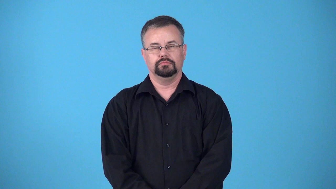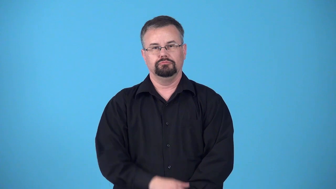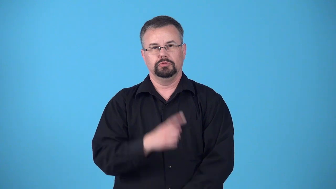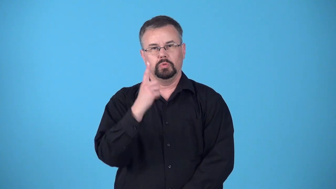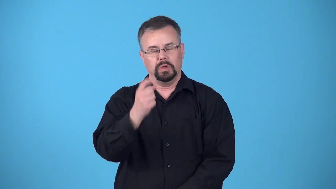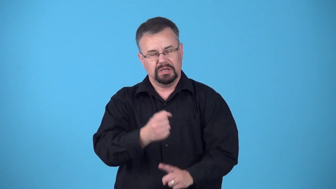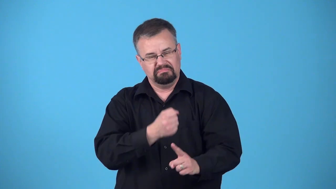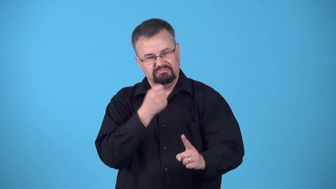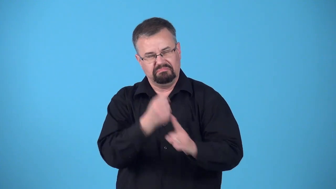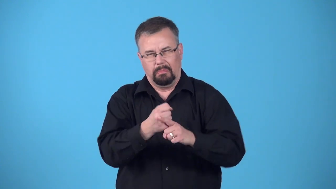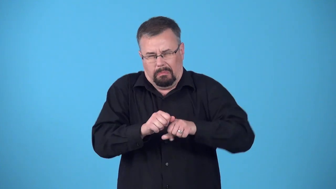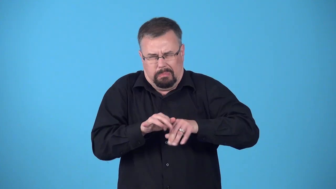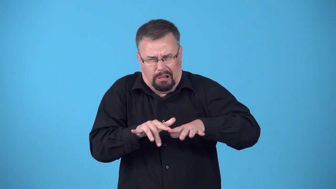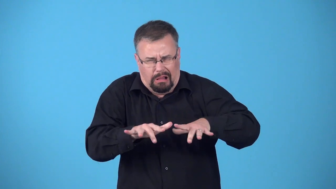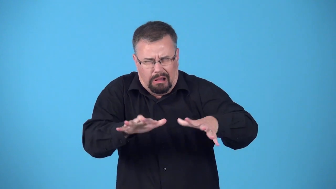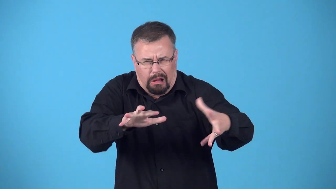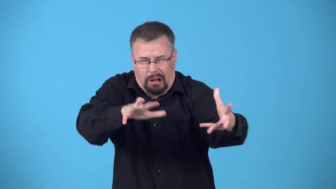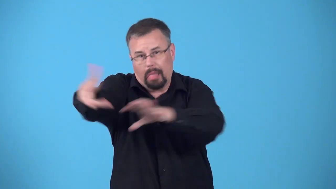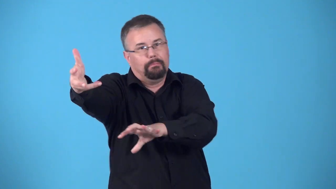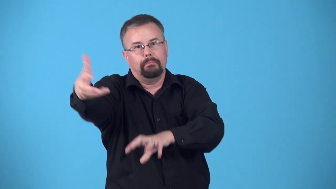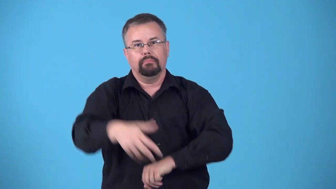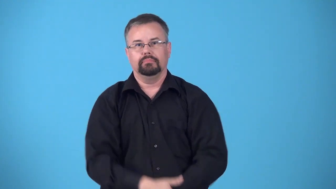one fell swoop